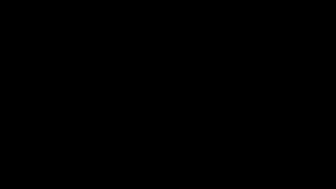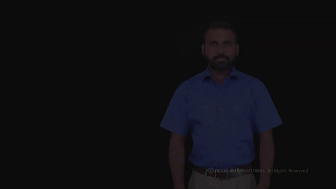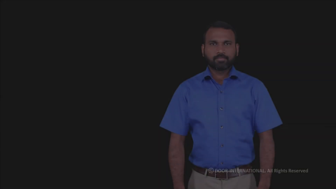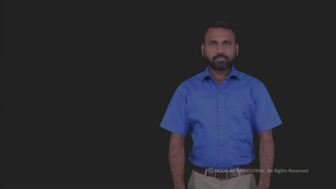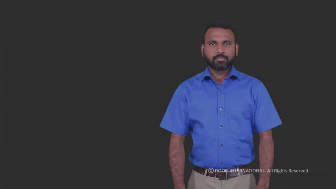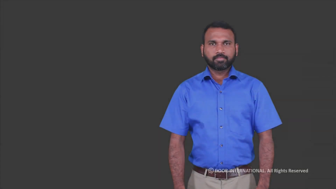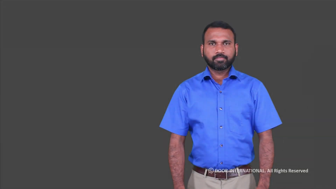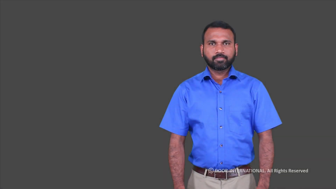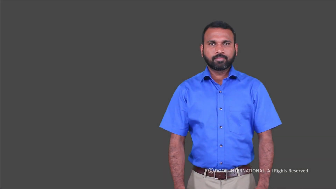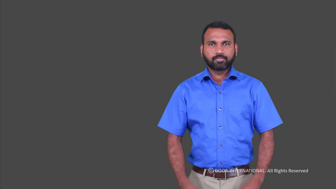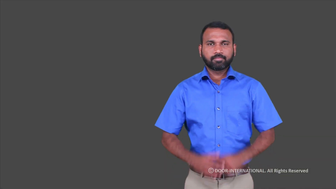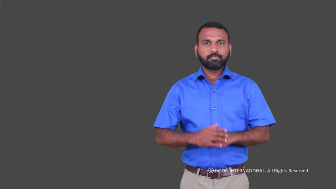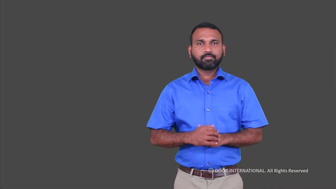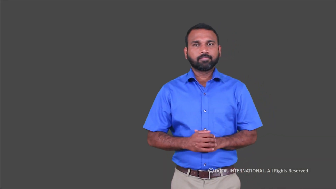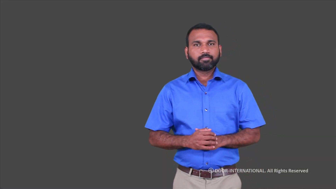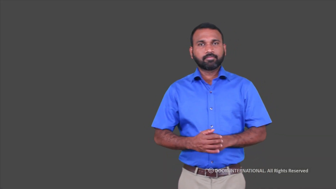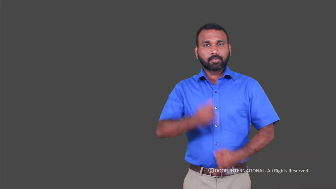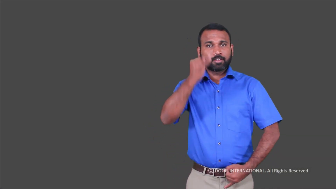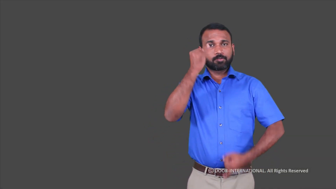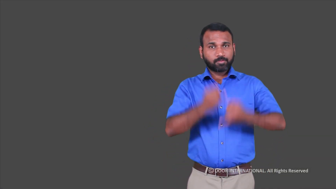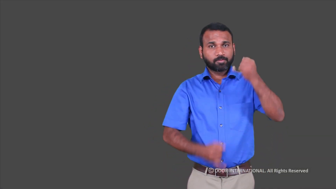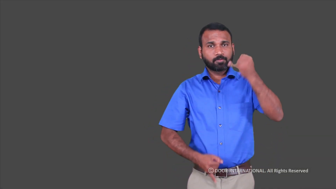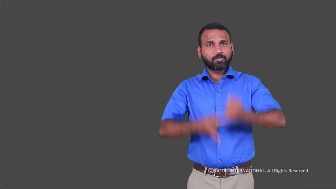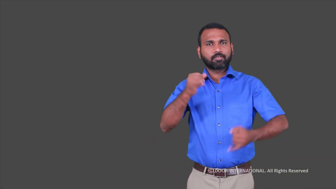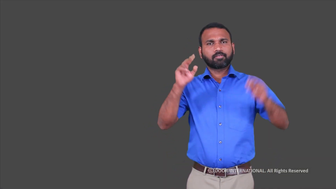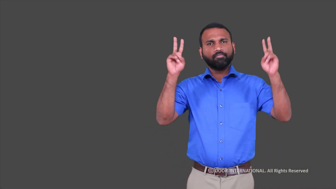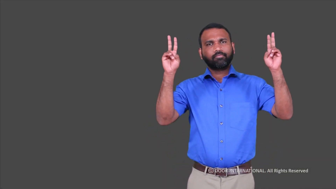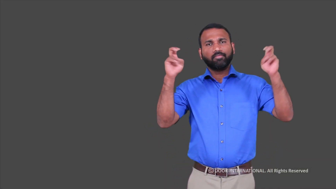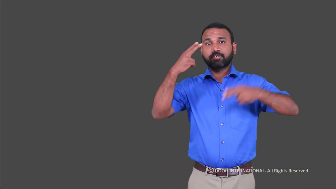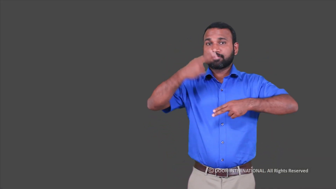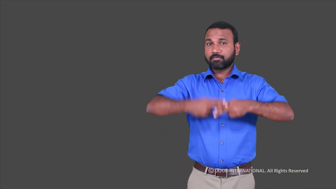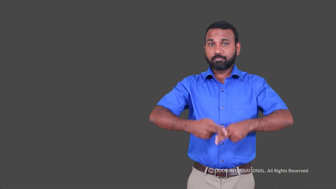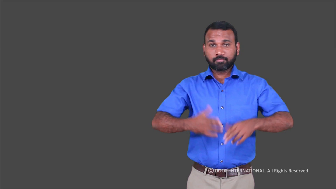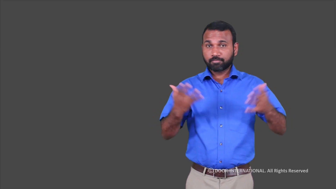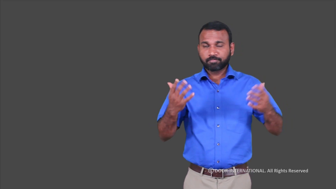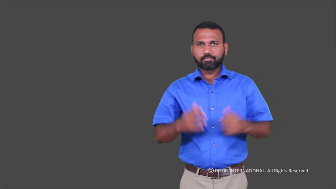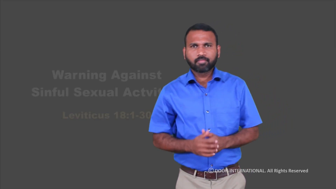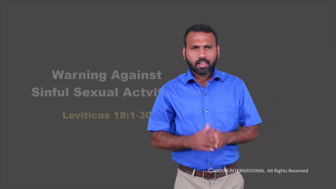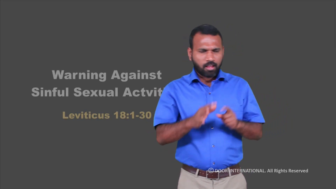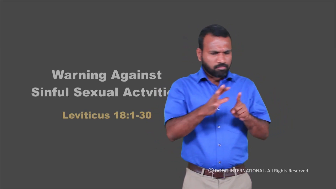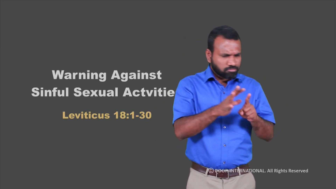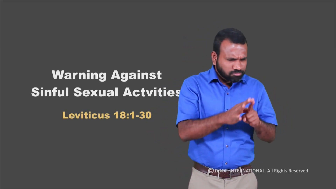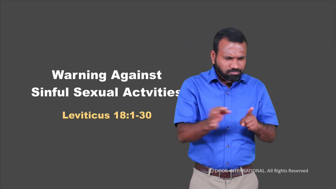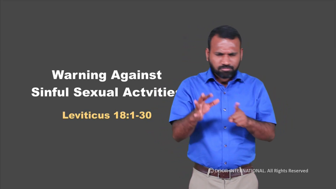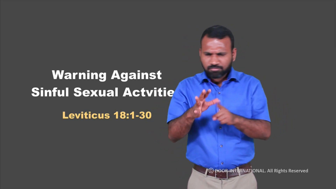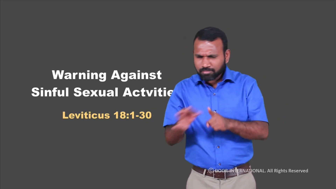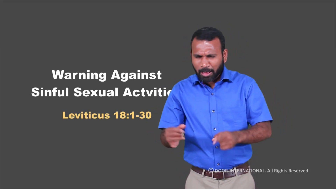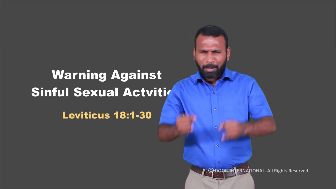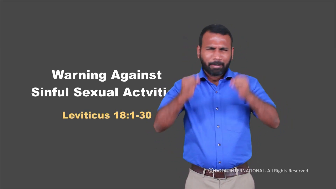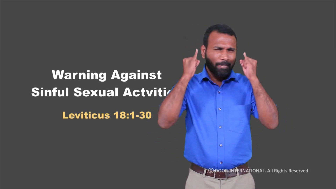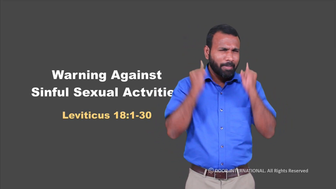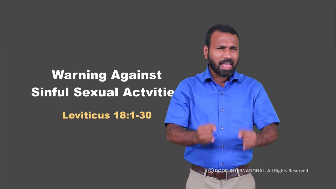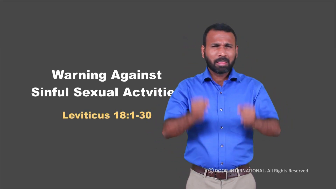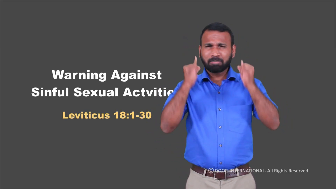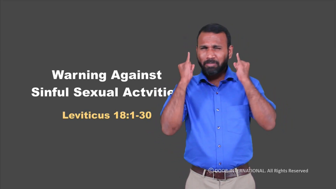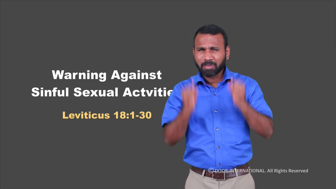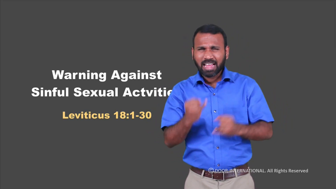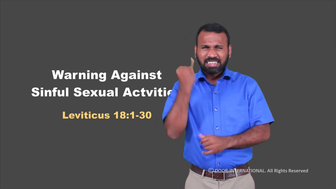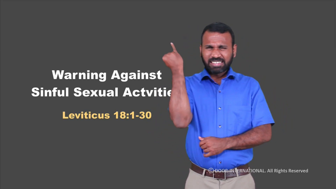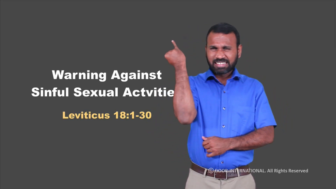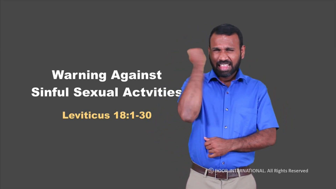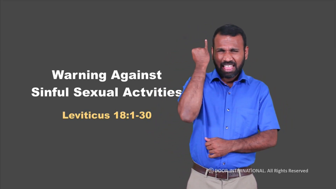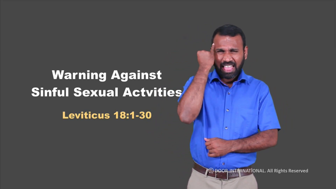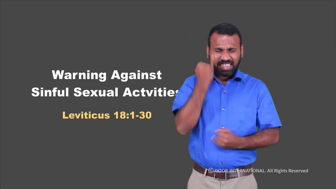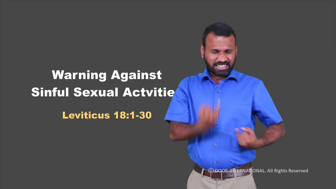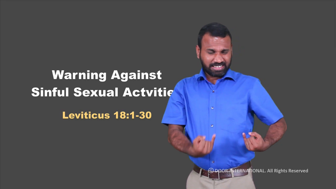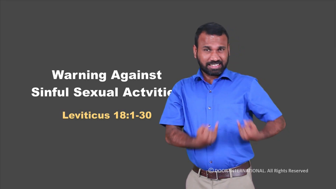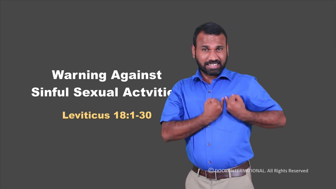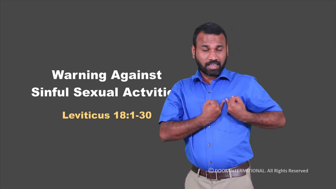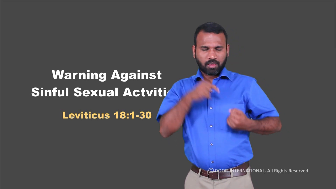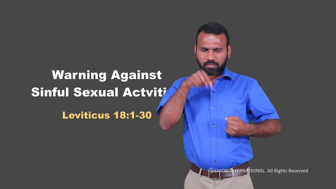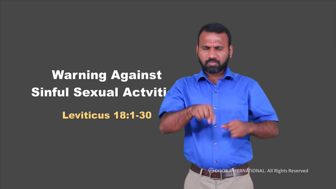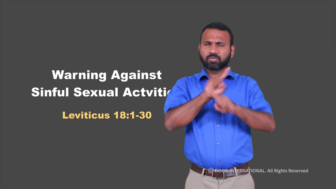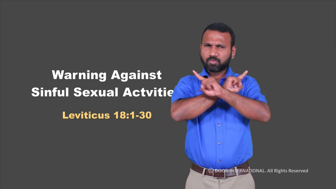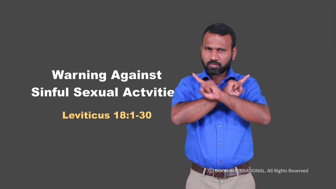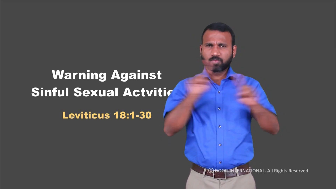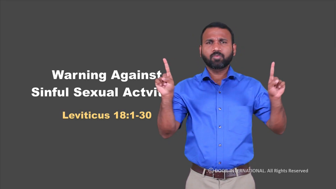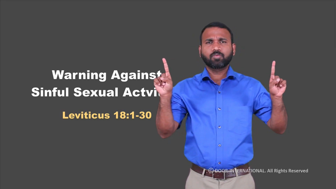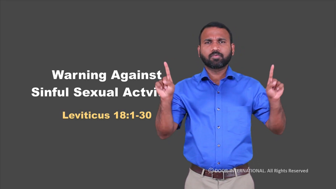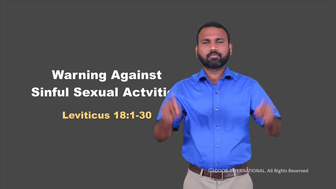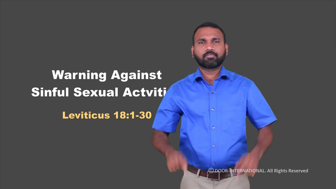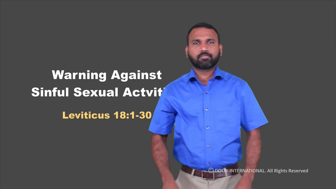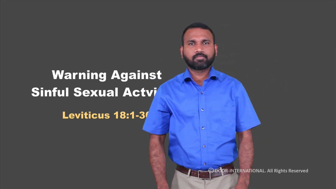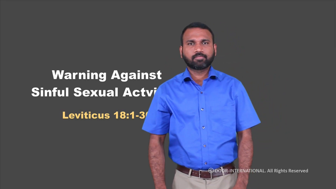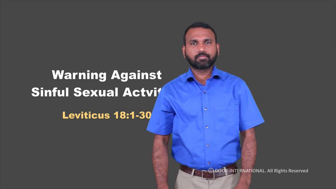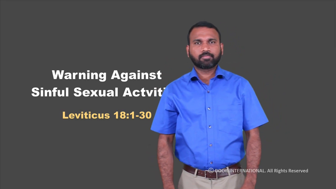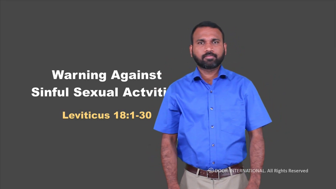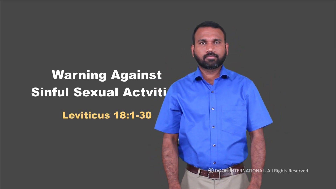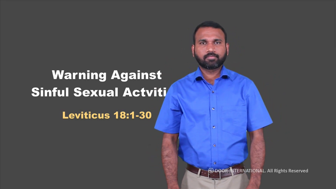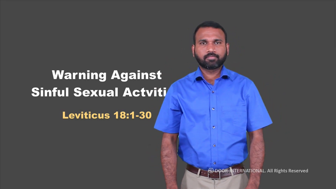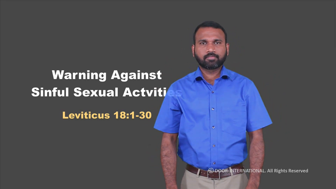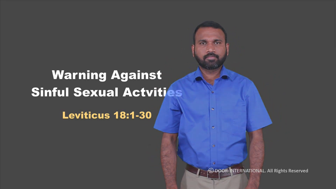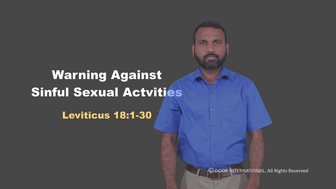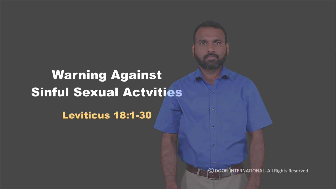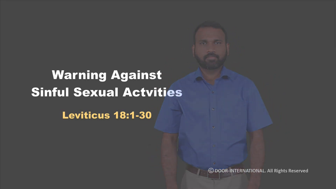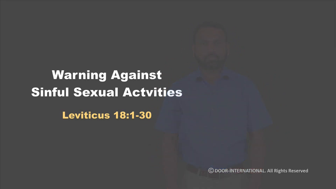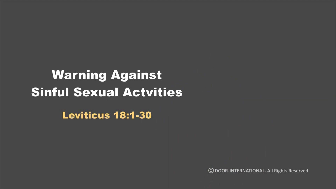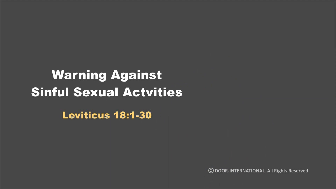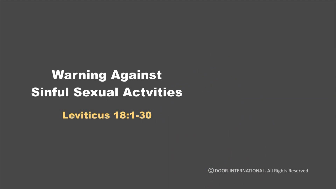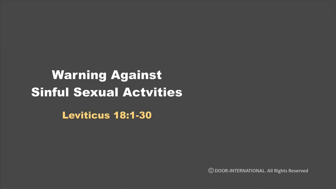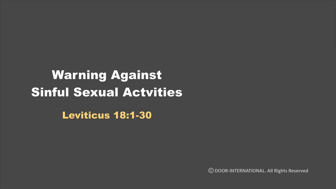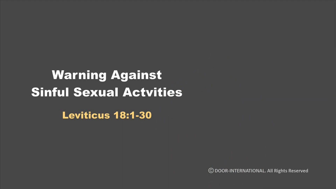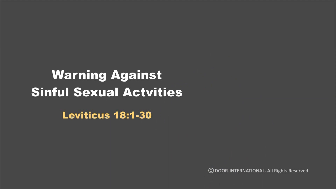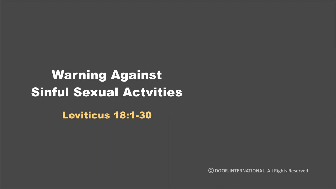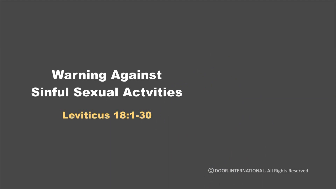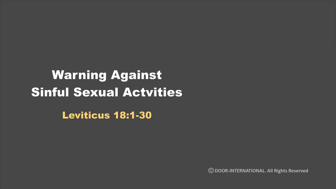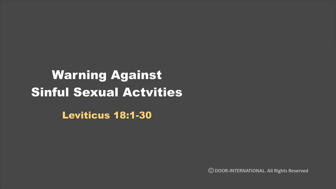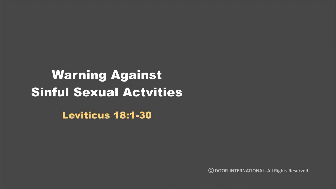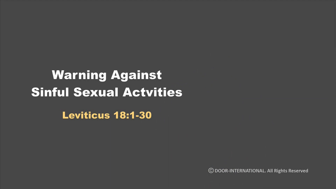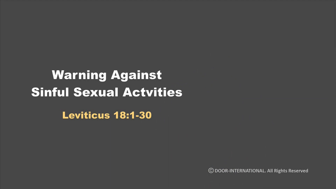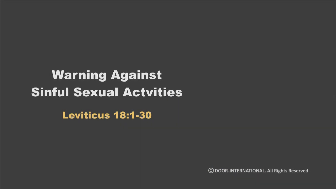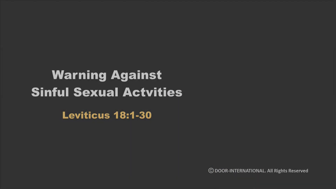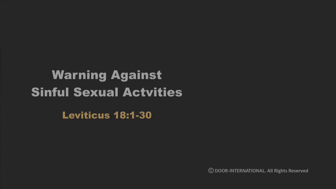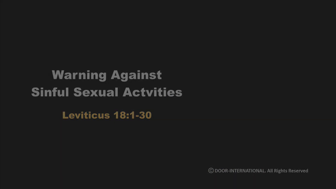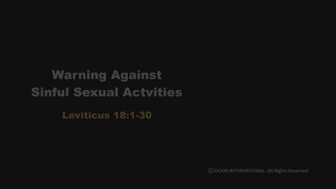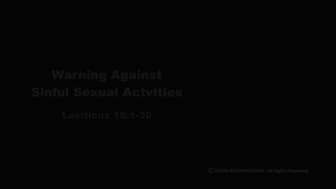Warning Against Sinful Sexual Activities